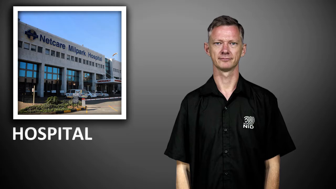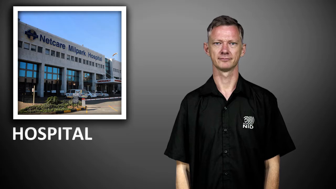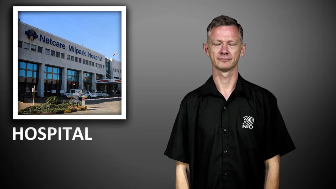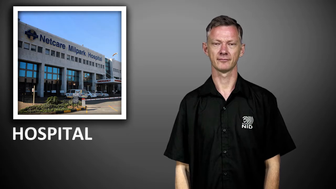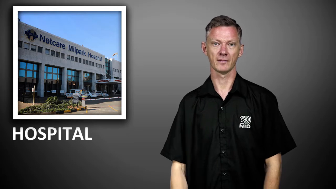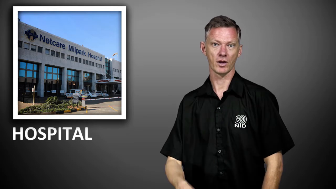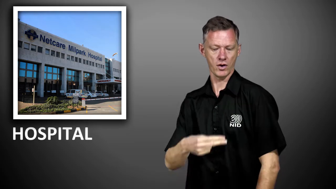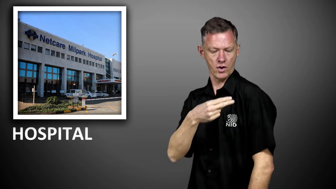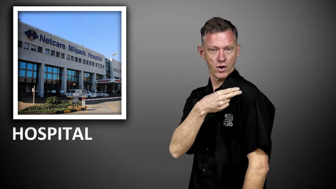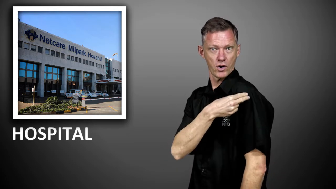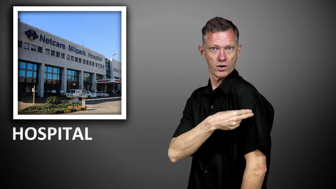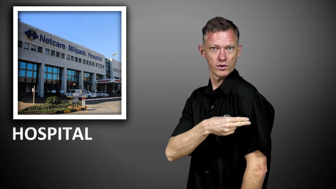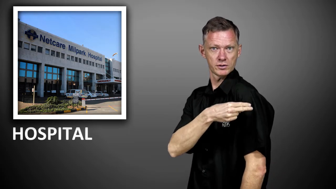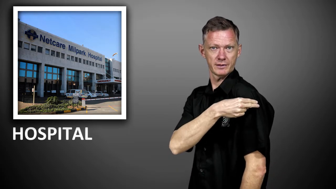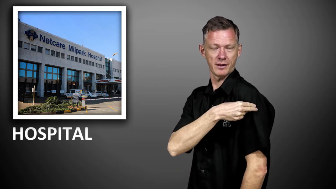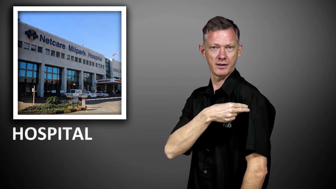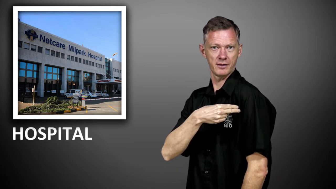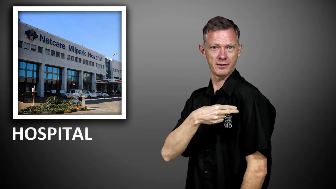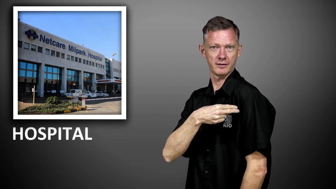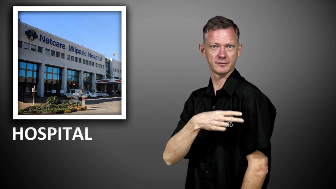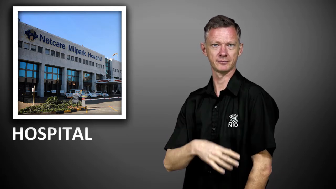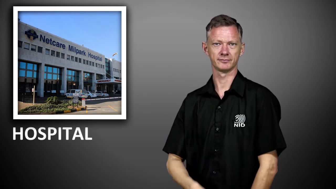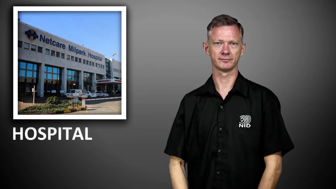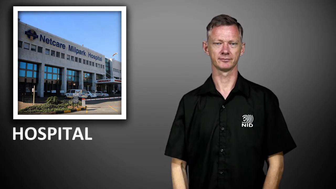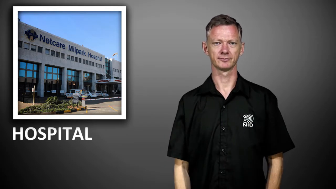Hospital